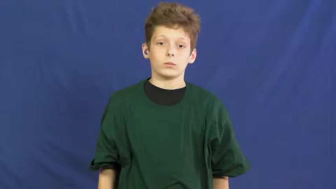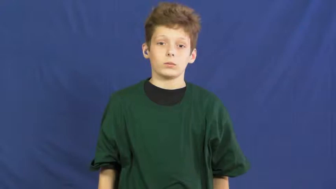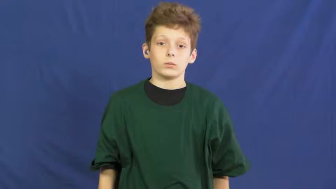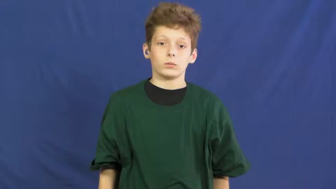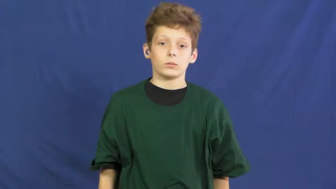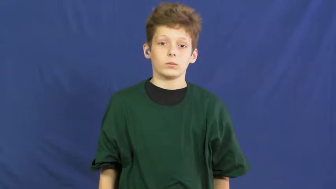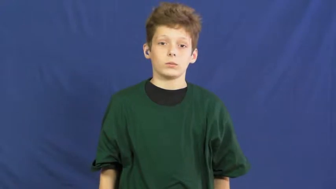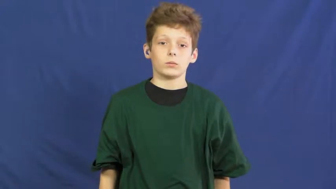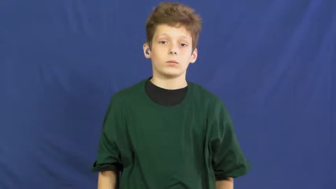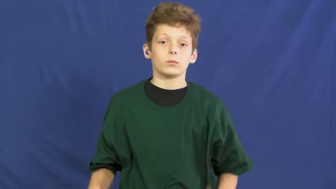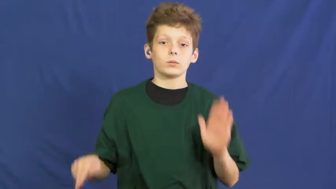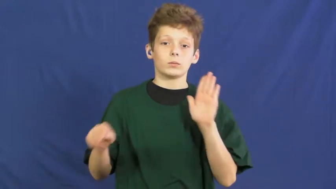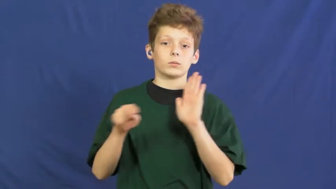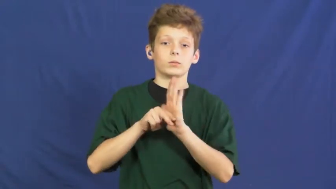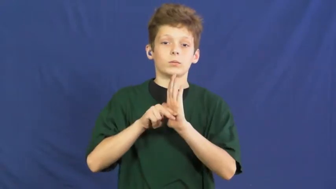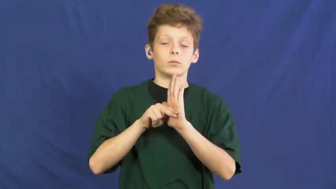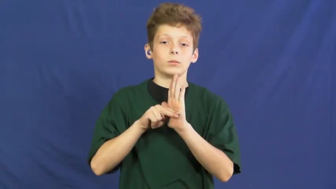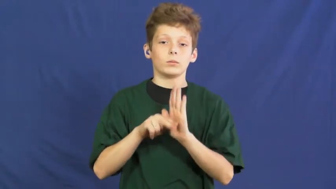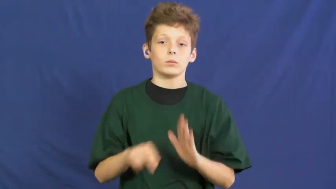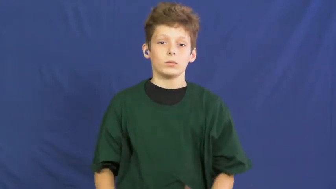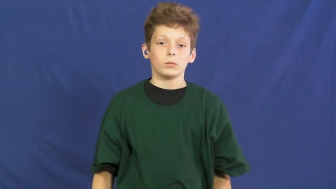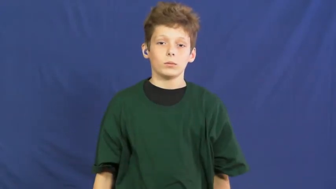negative-minus